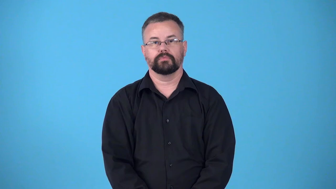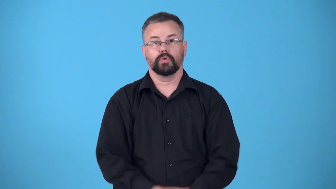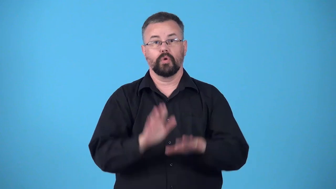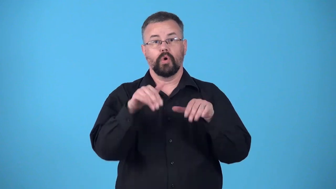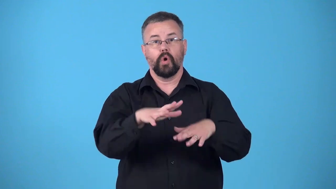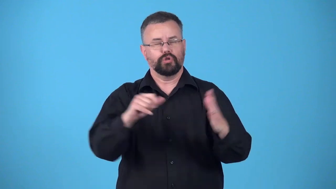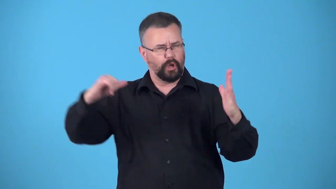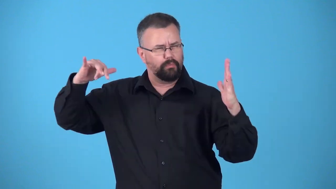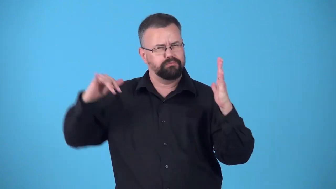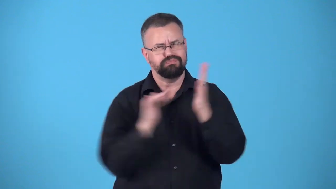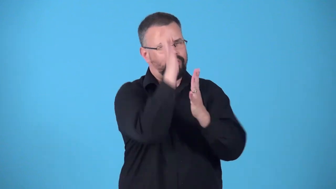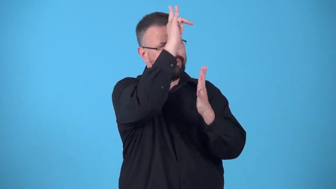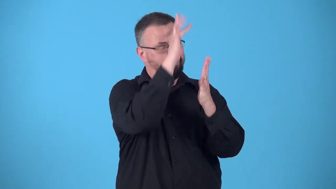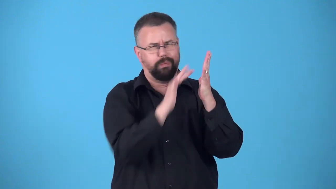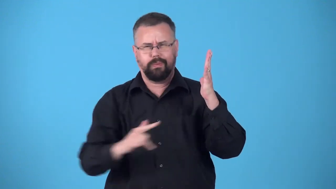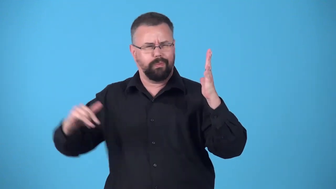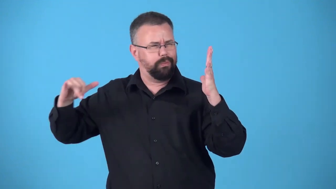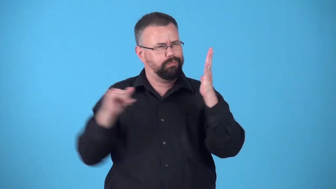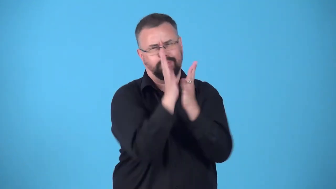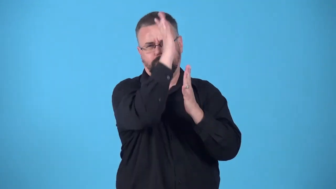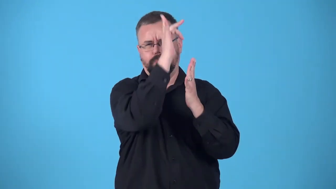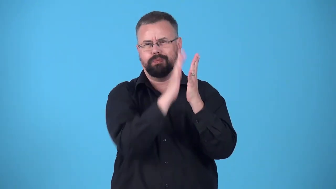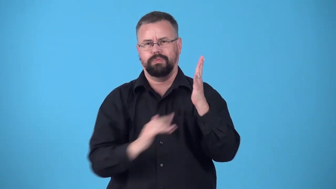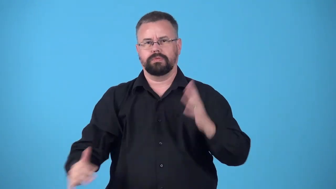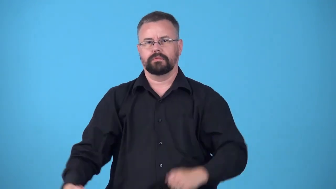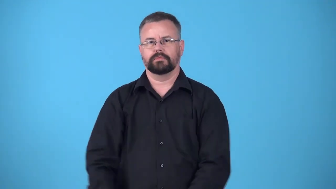dash, crash